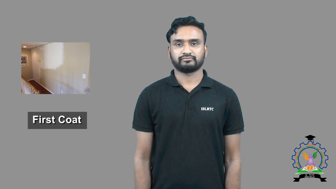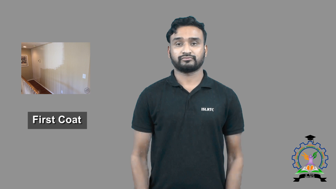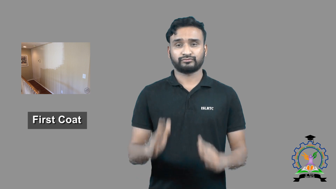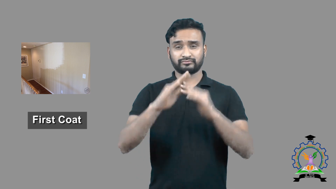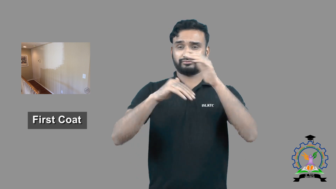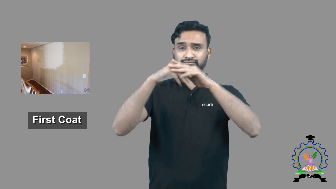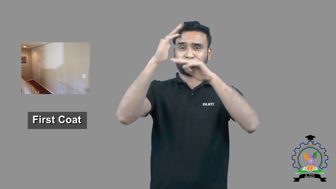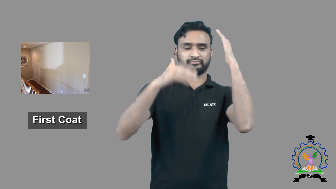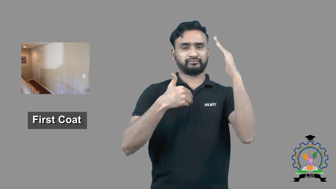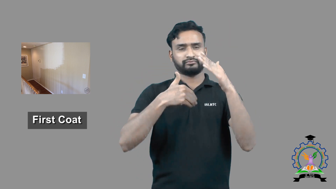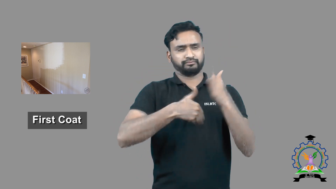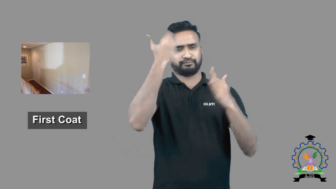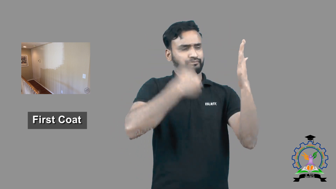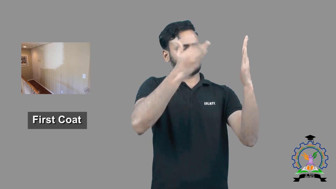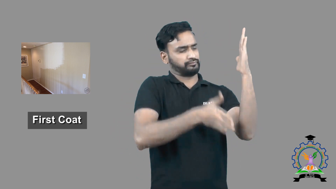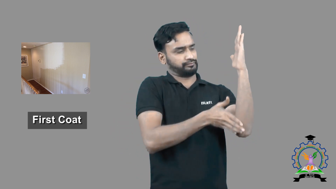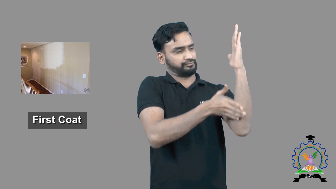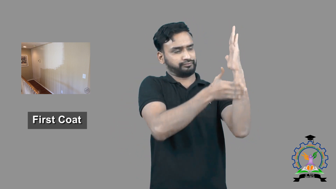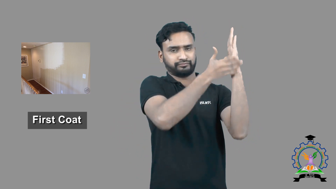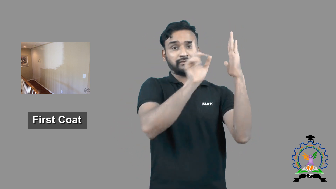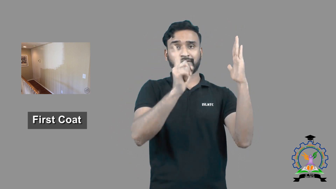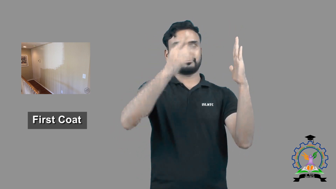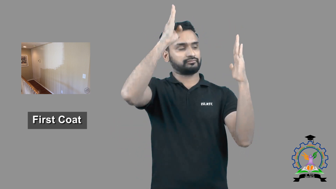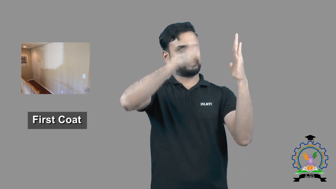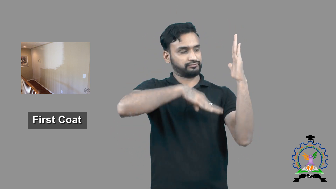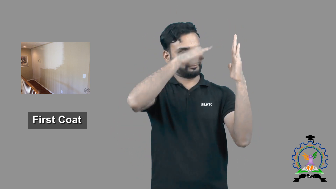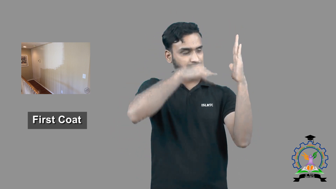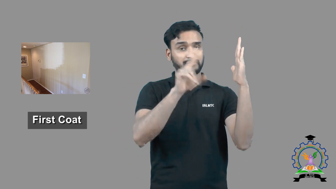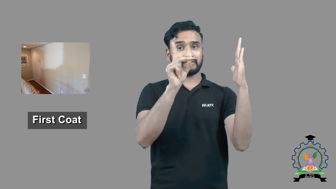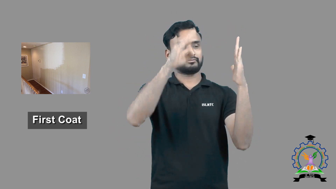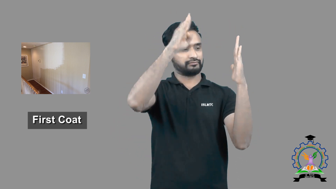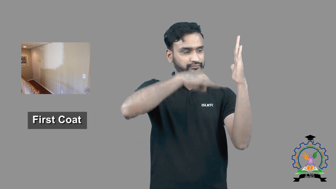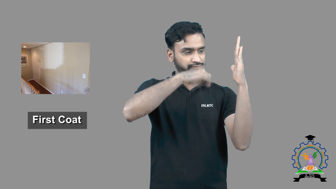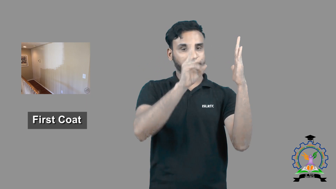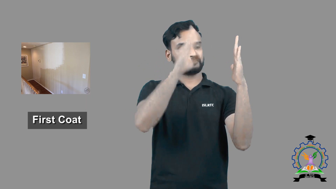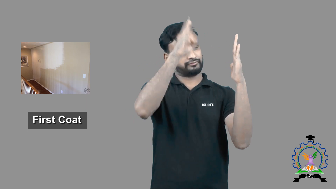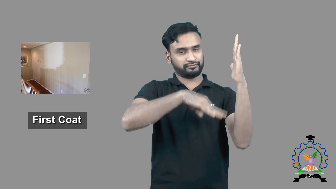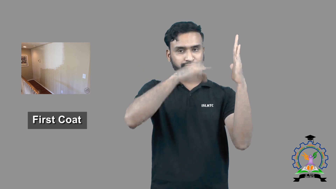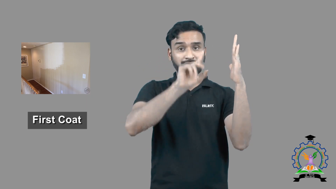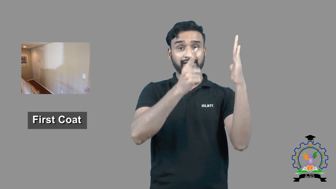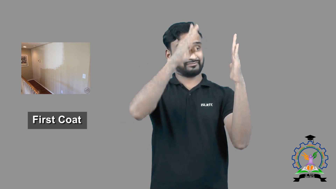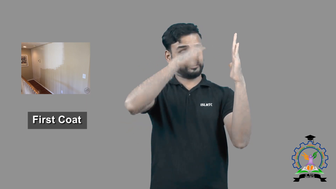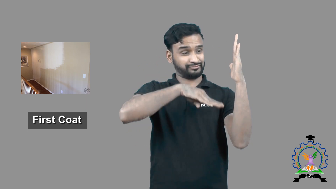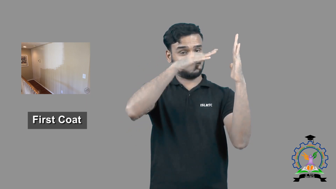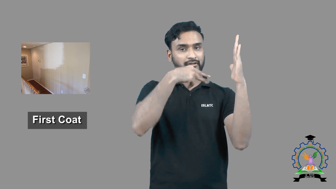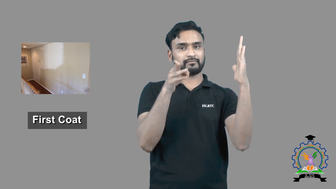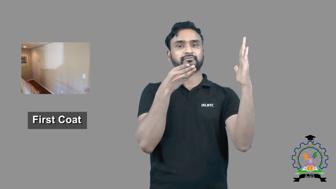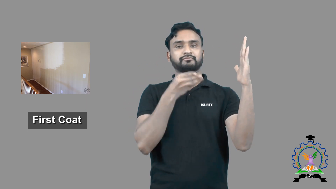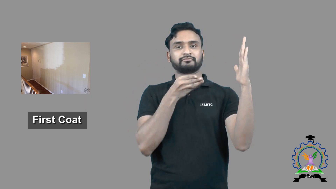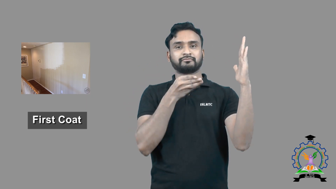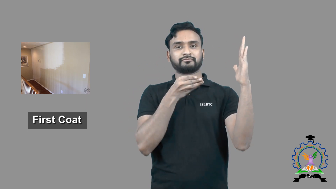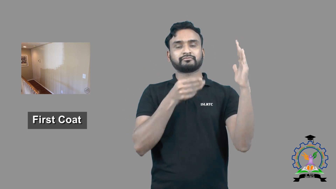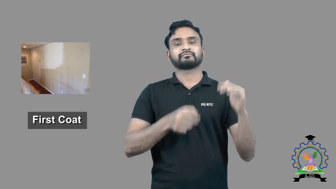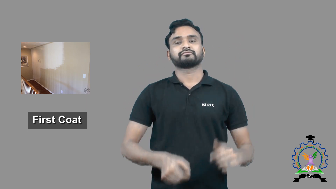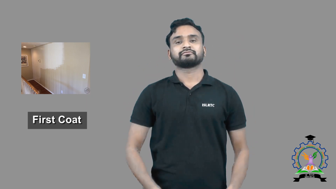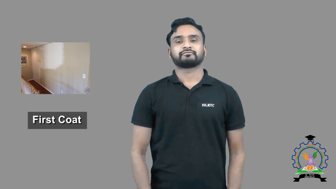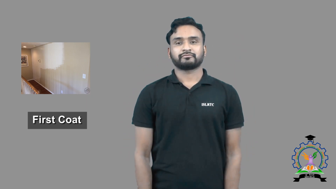First Coat